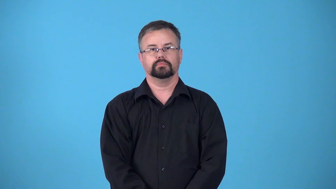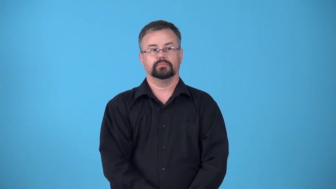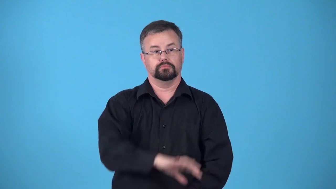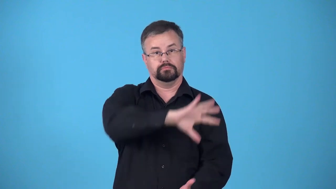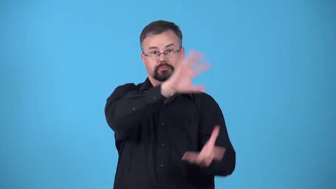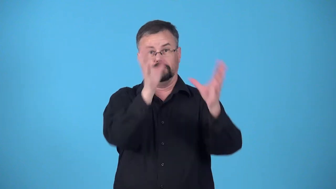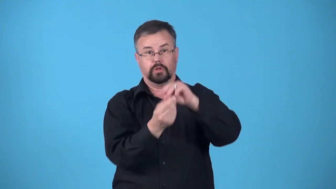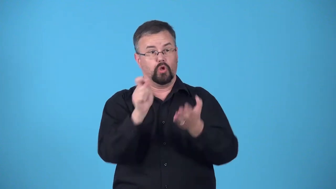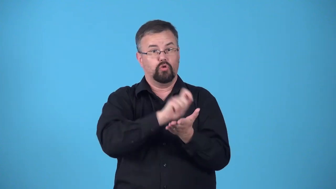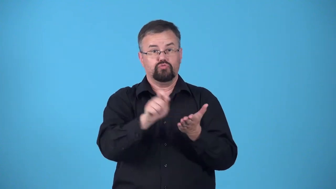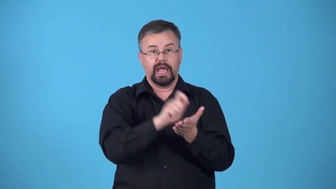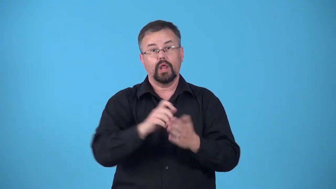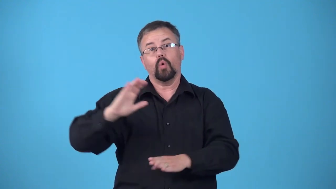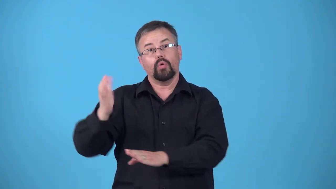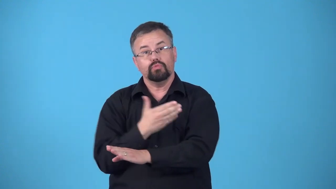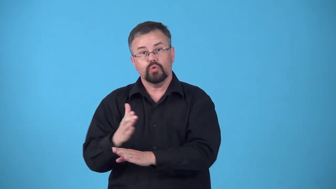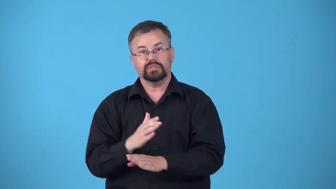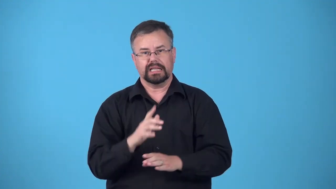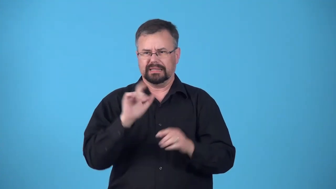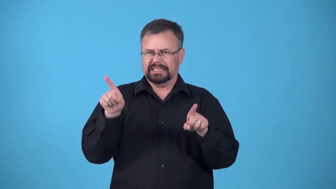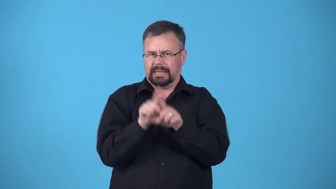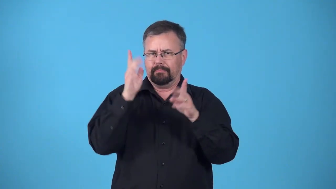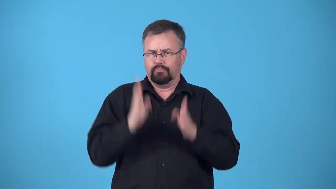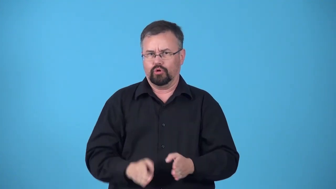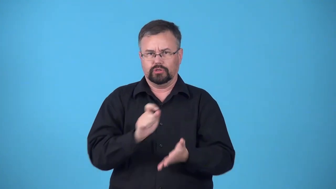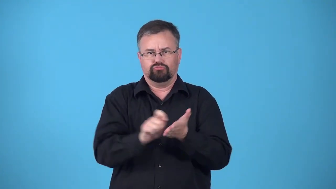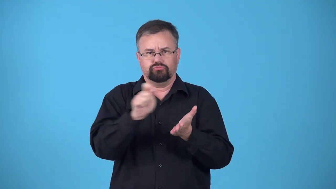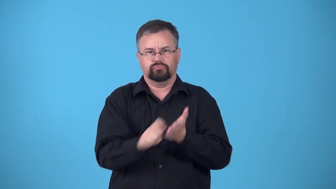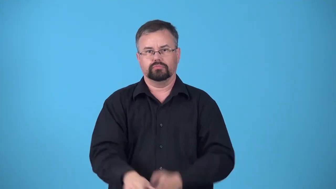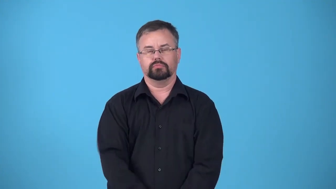canon